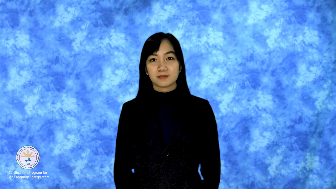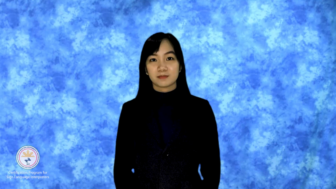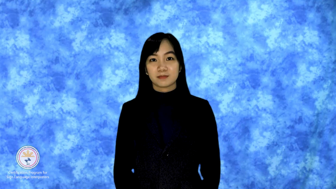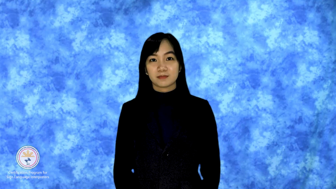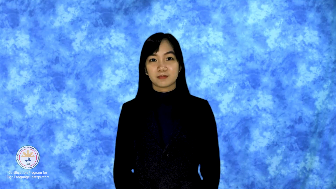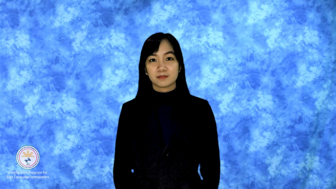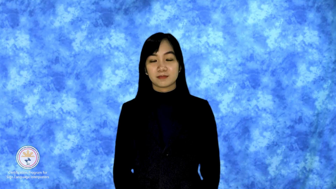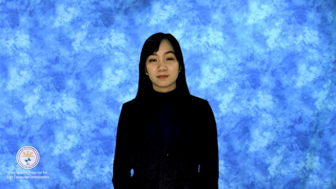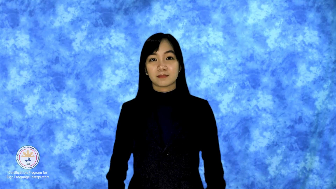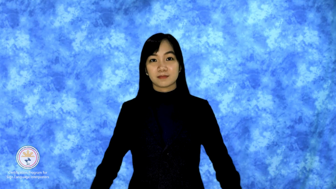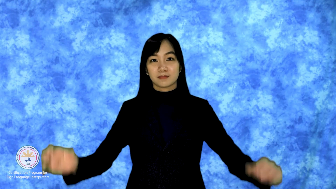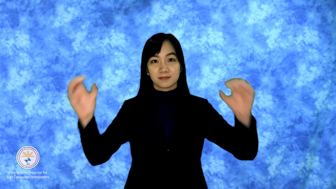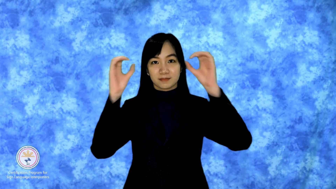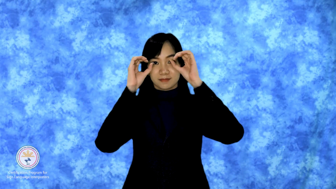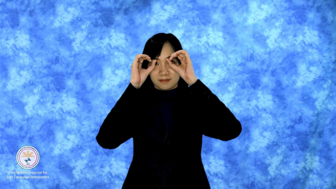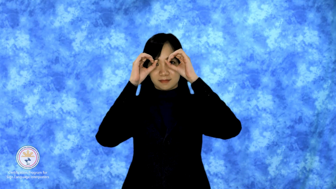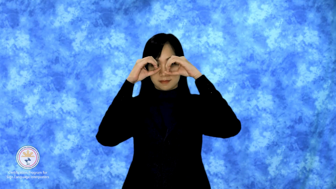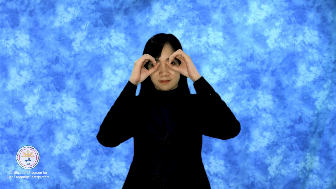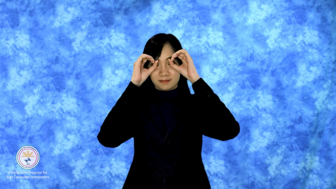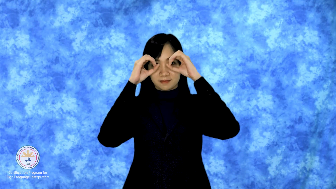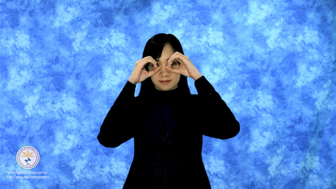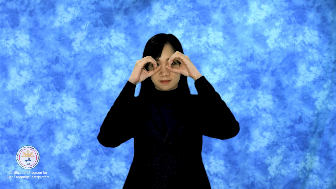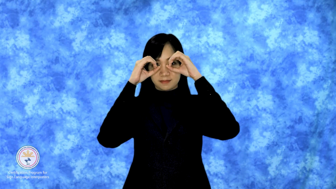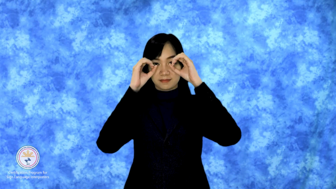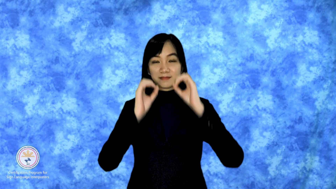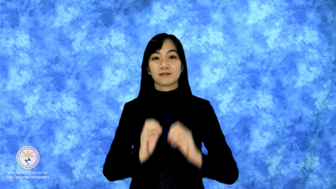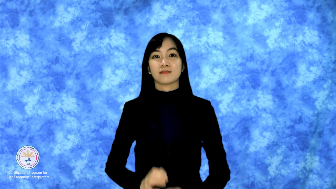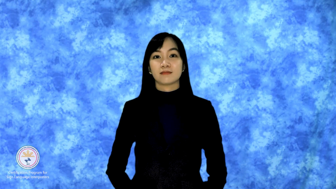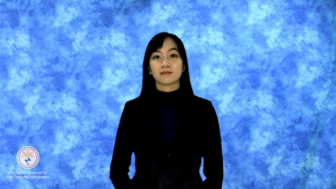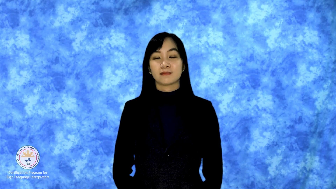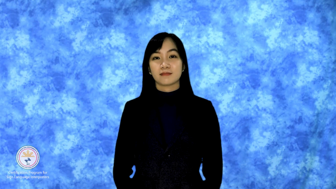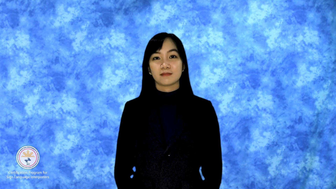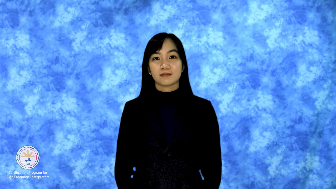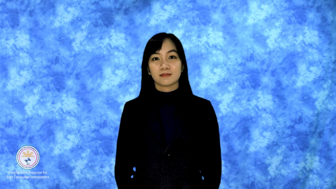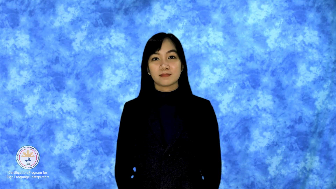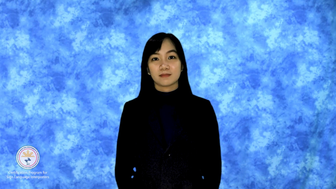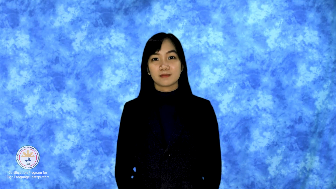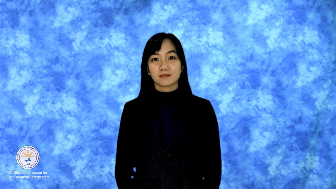Binoculars